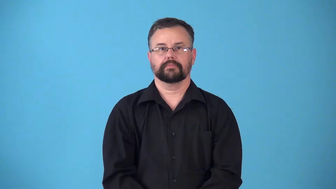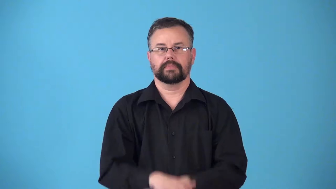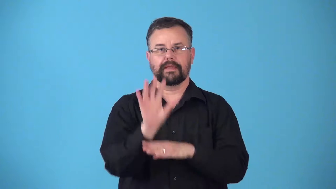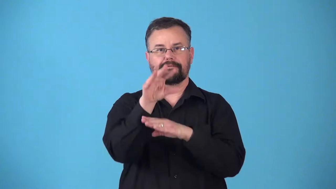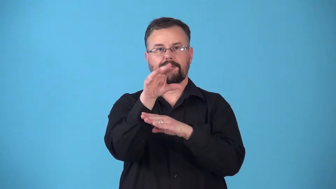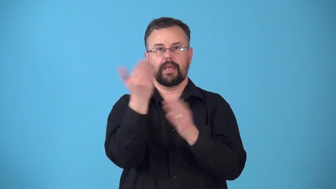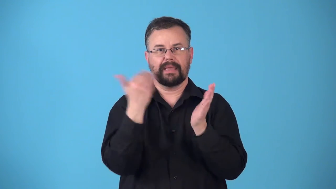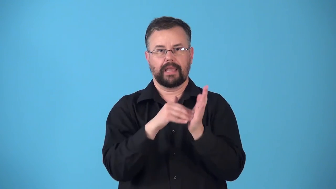reshoot,refilm video